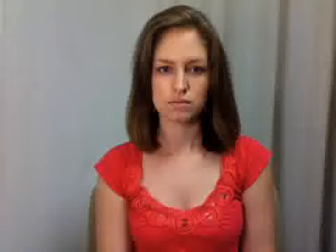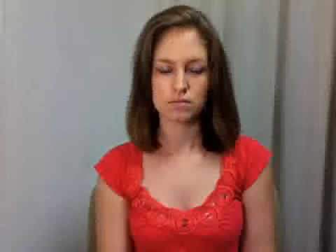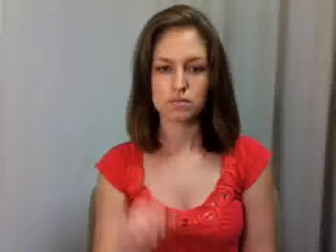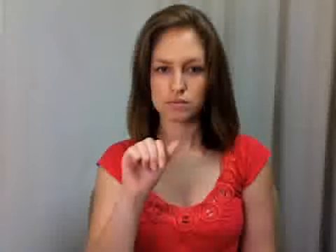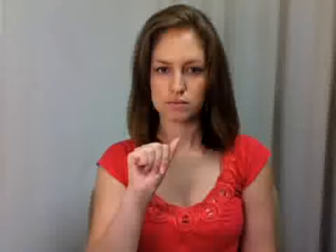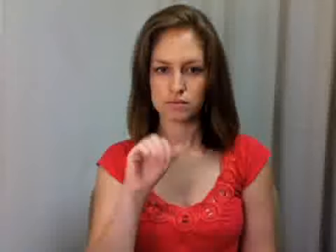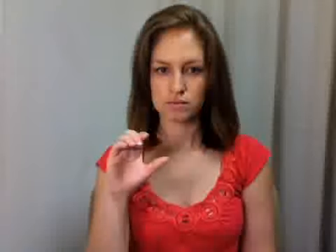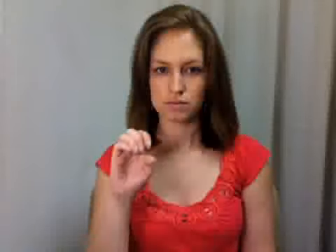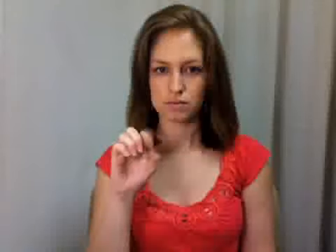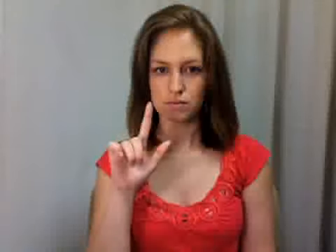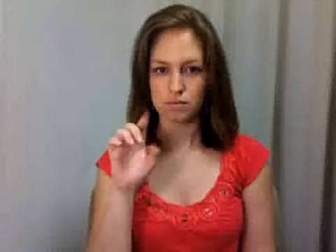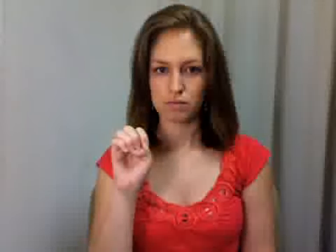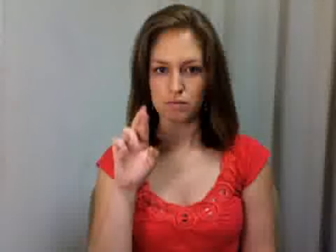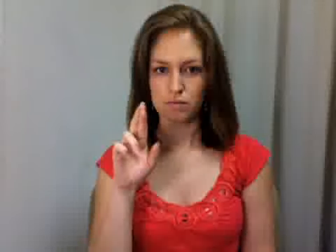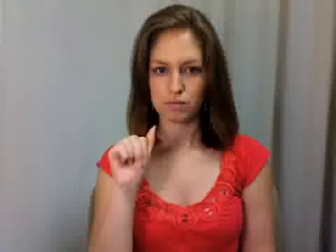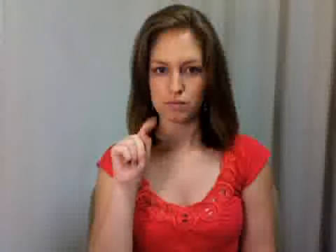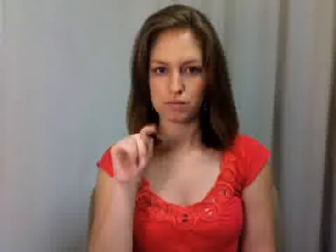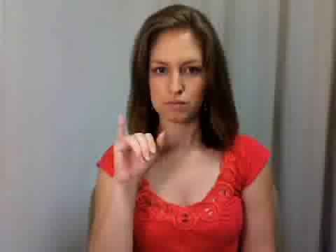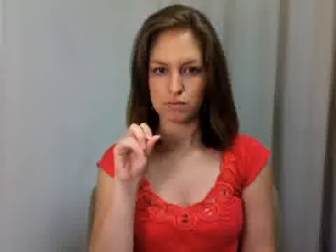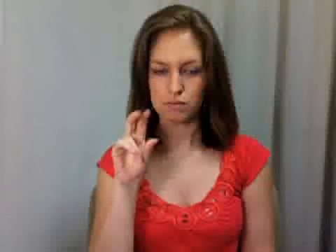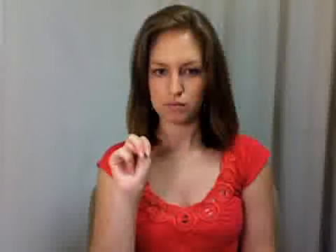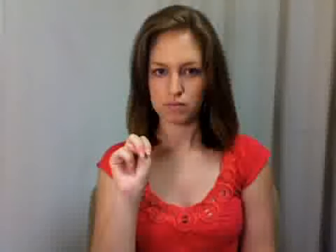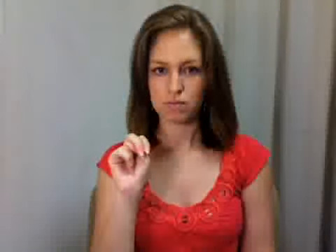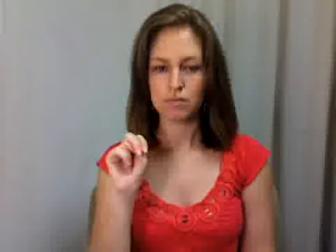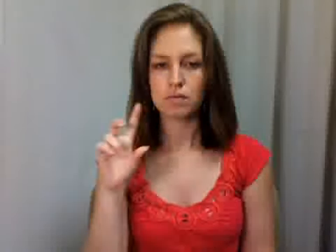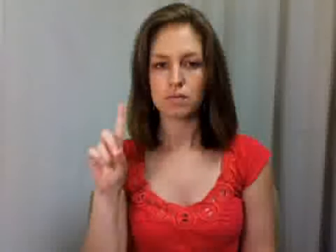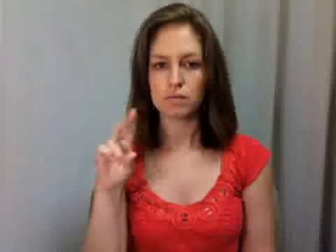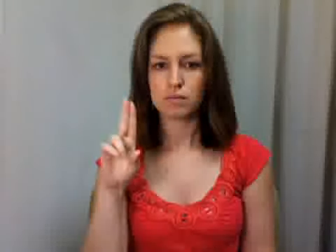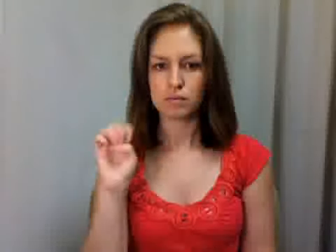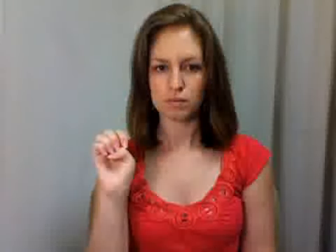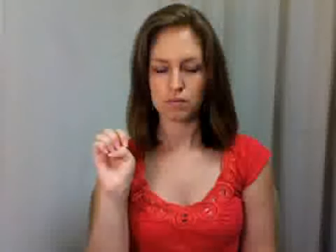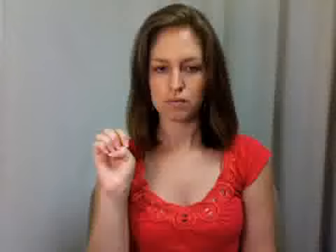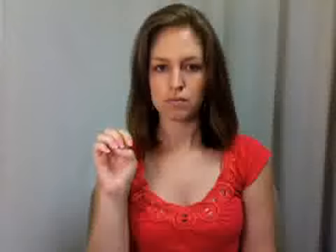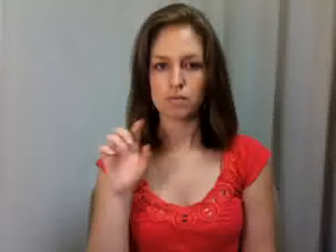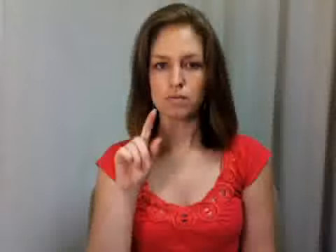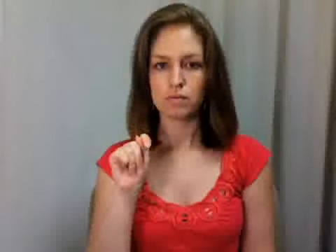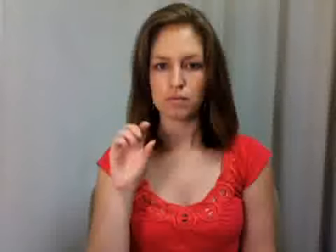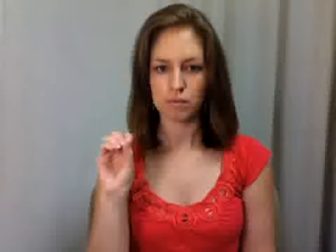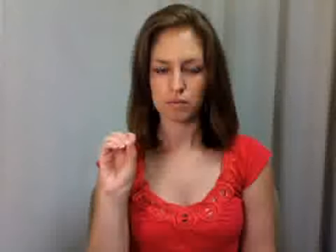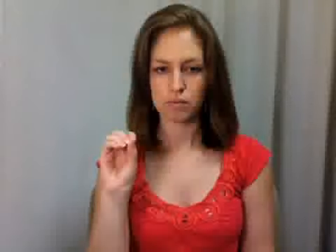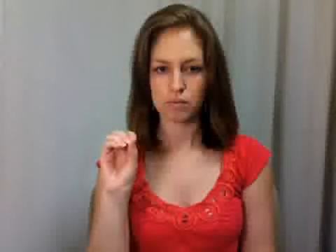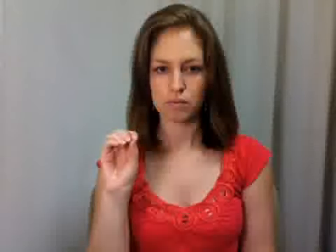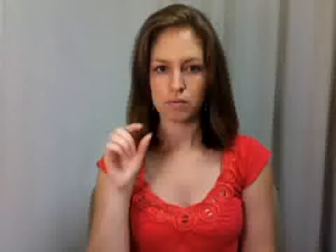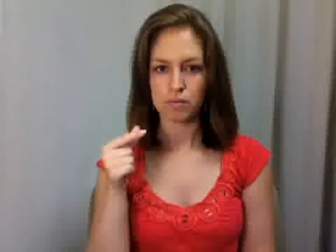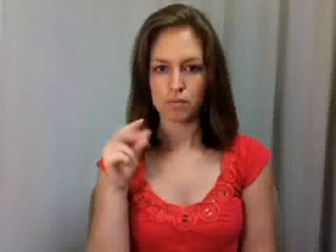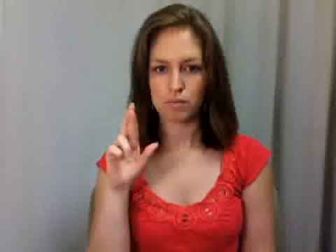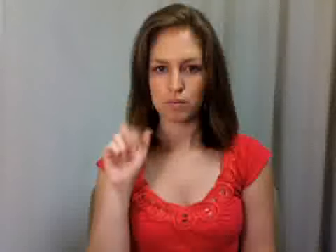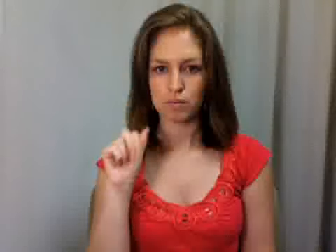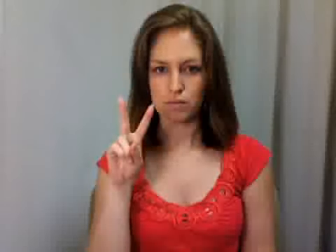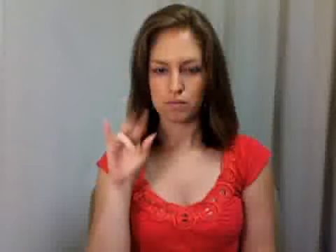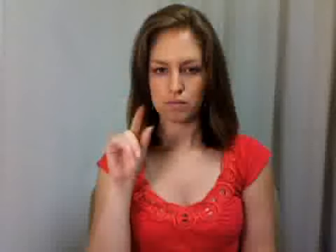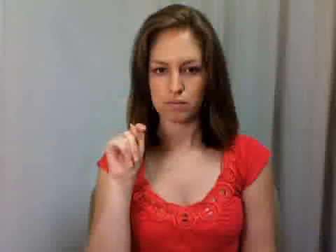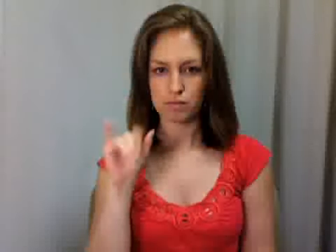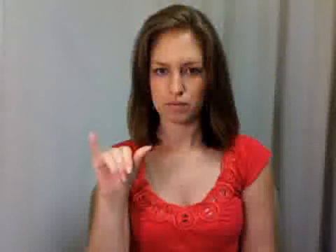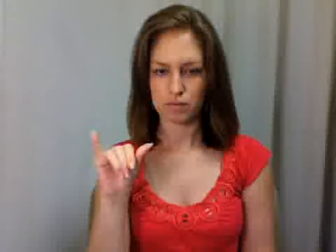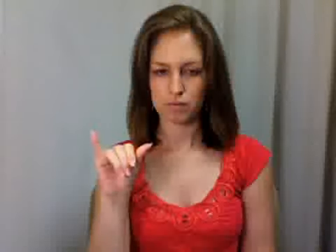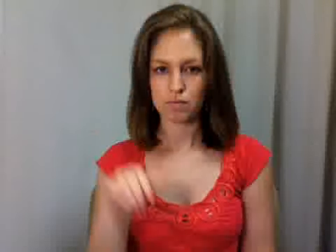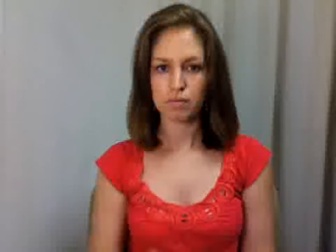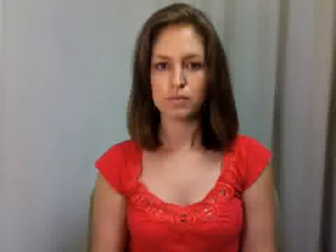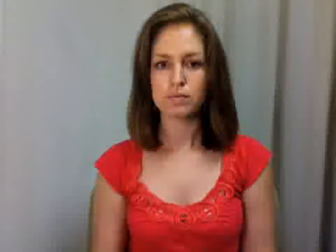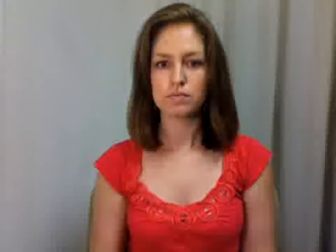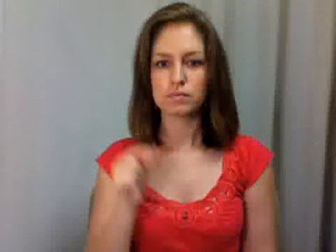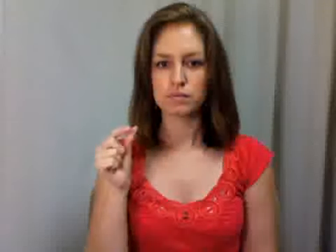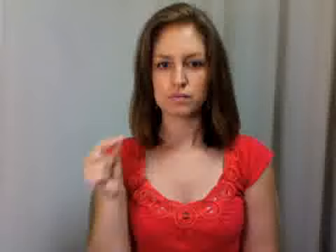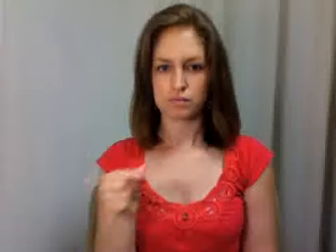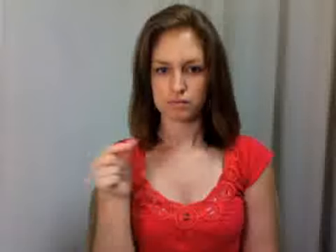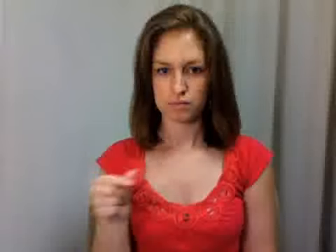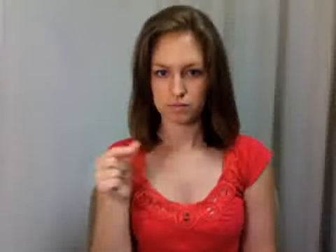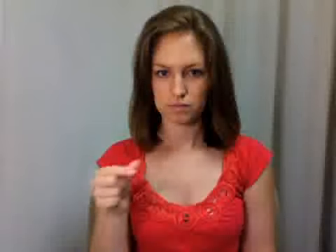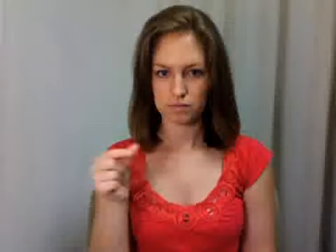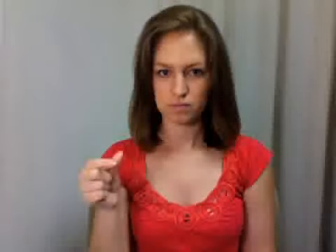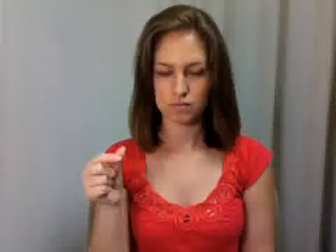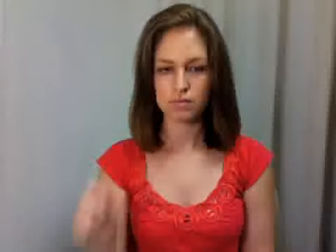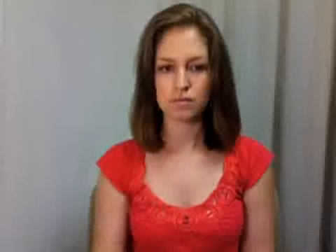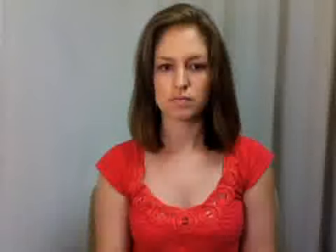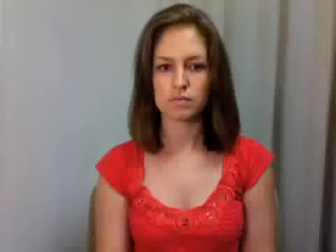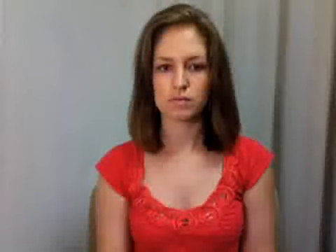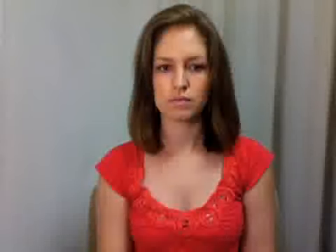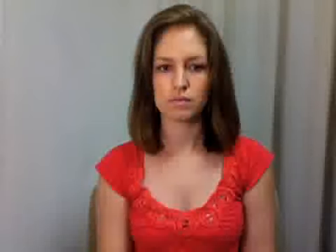acceleration due to gravity